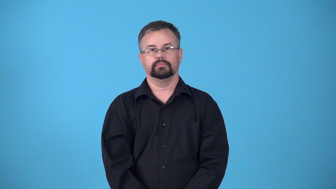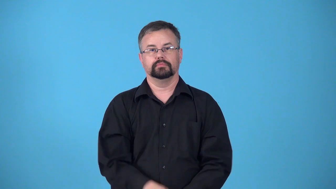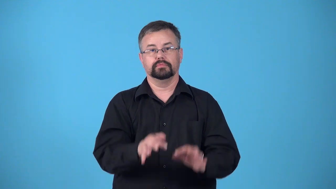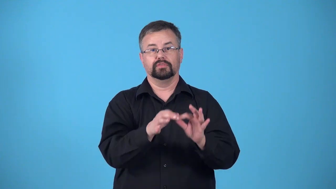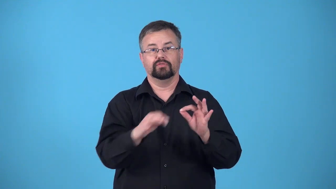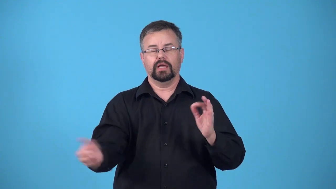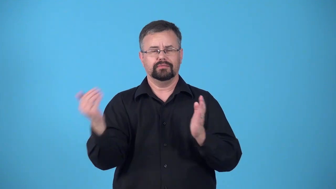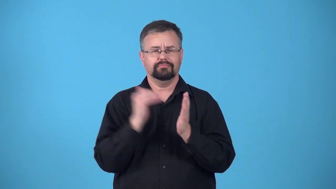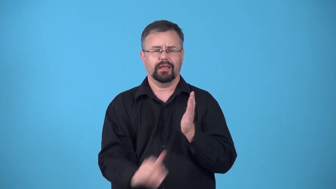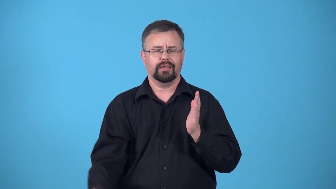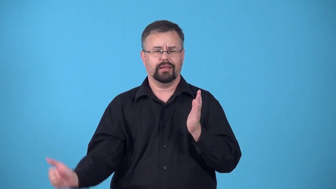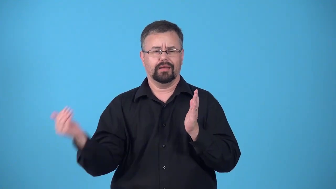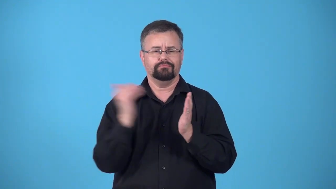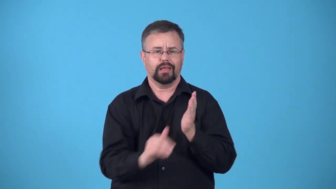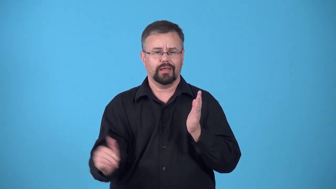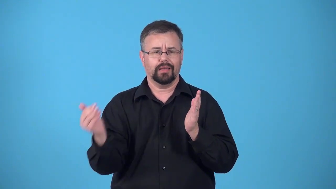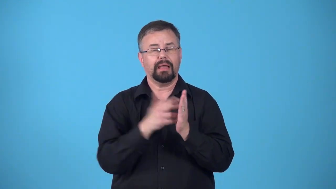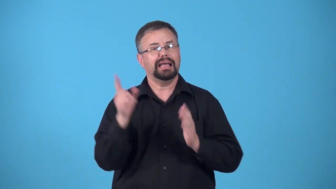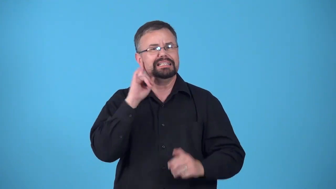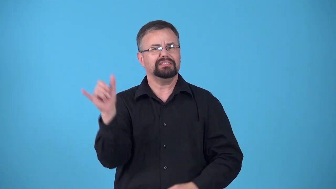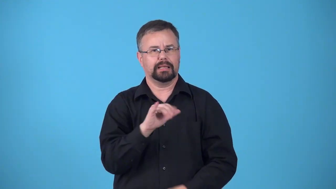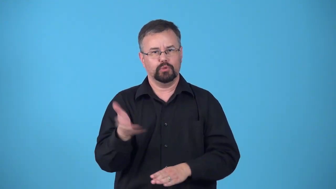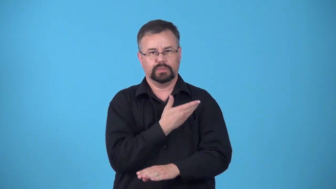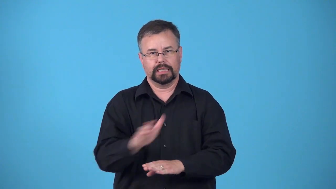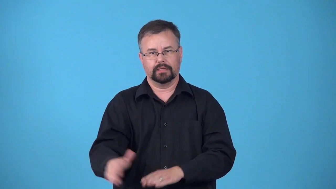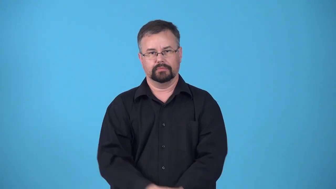chant